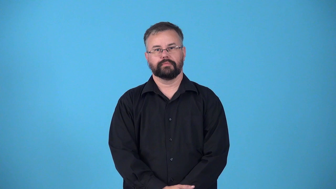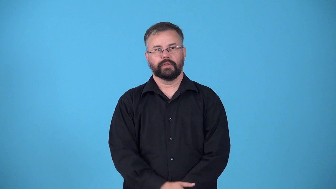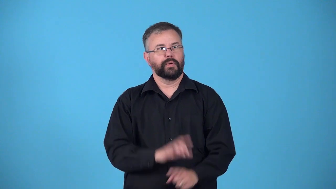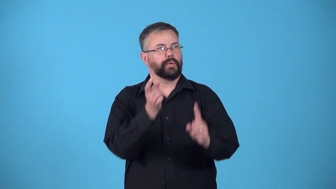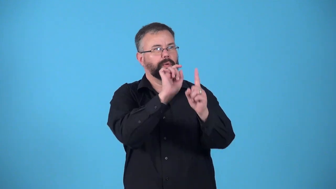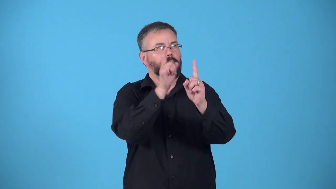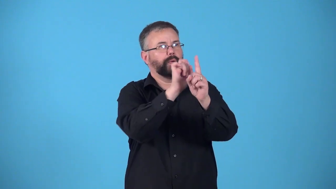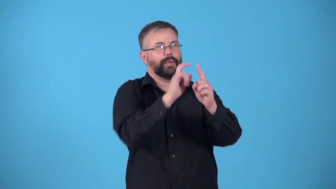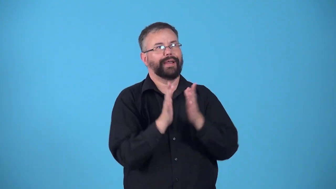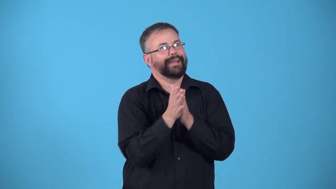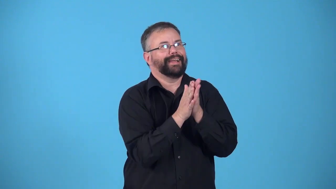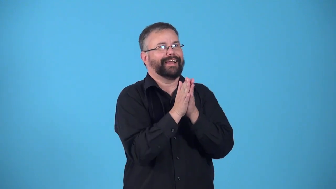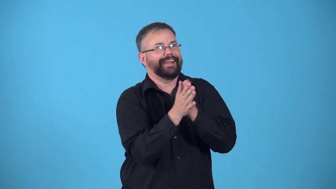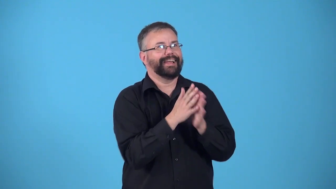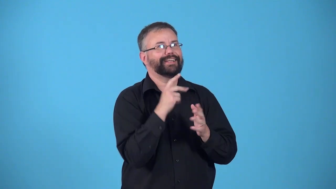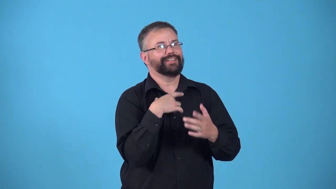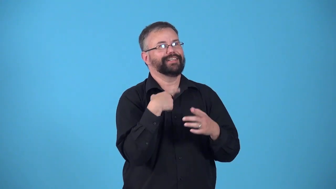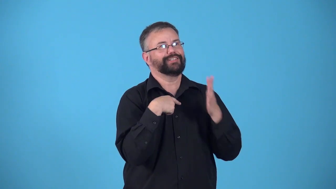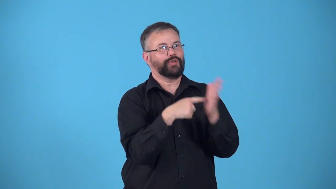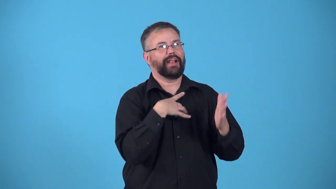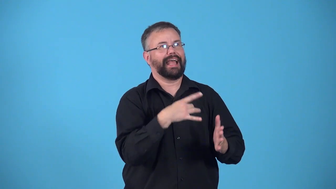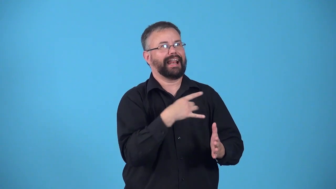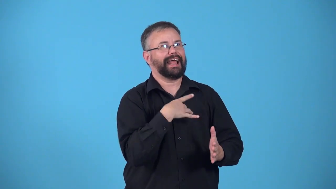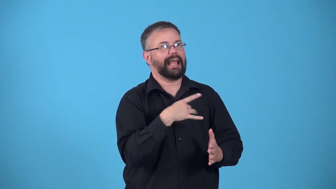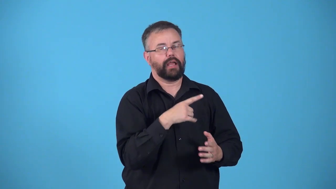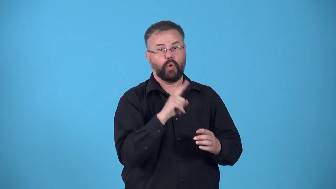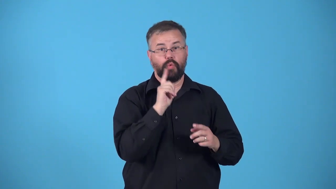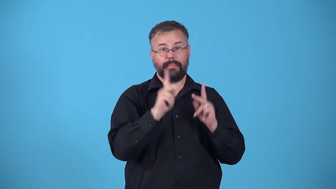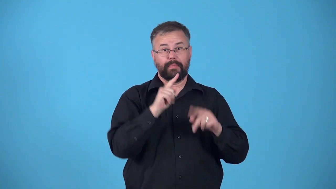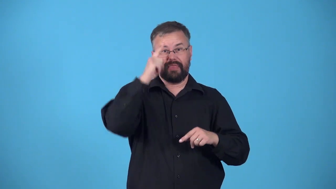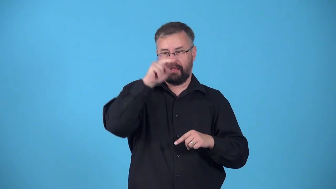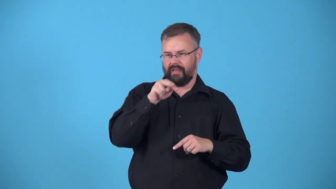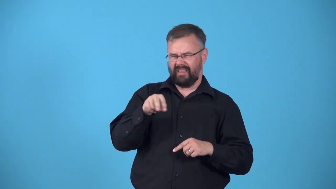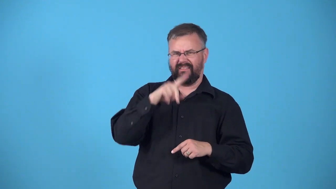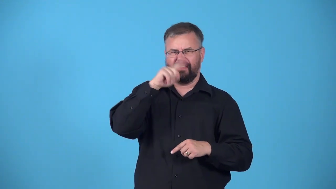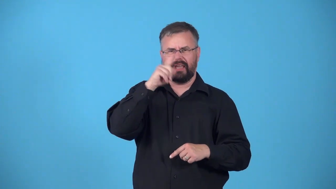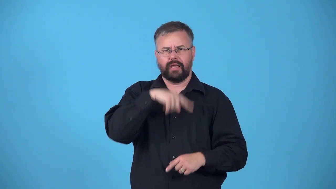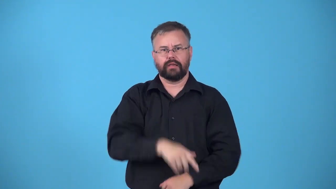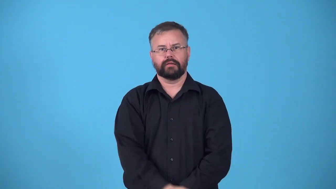gush